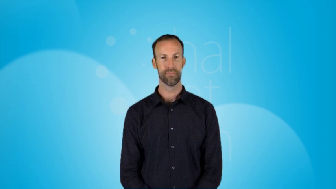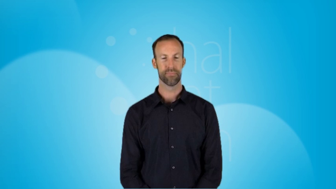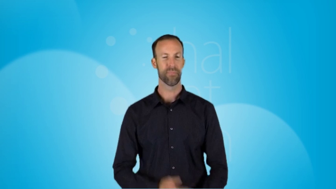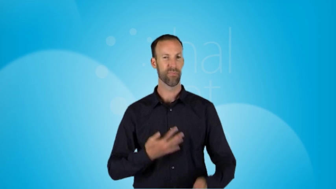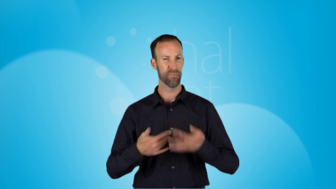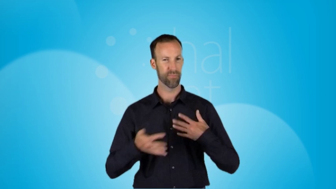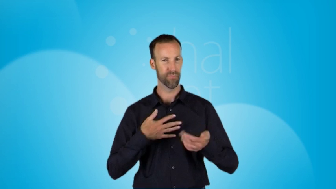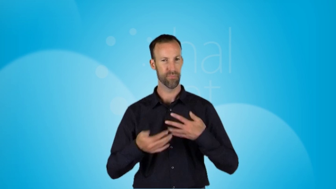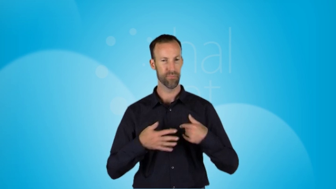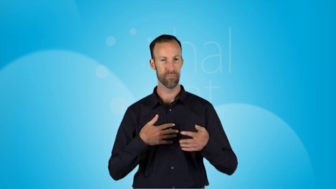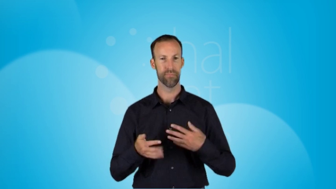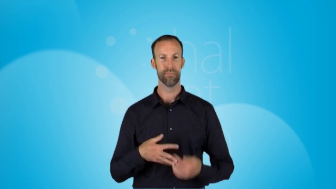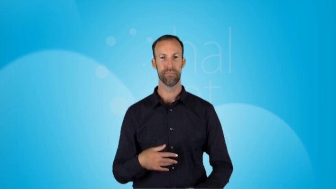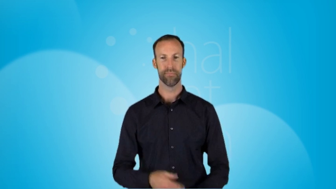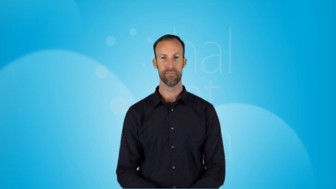comfortable